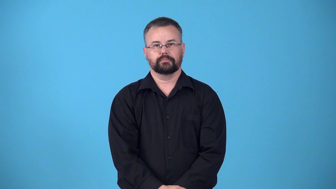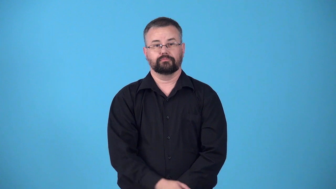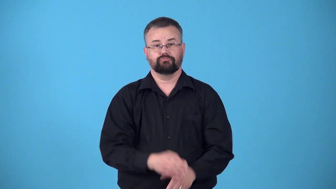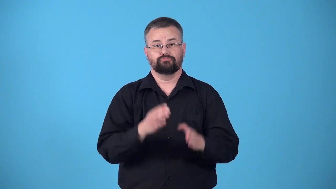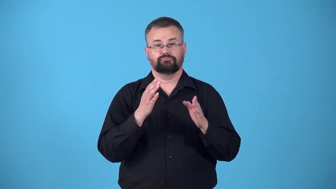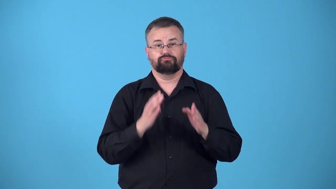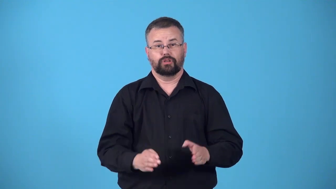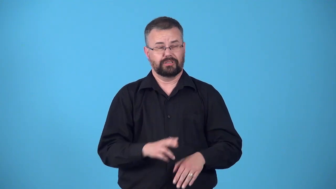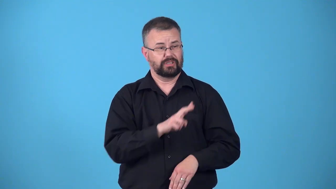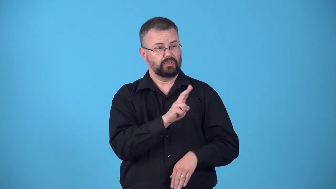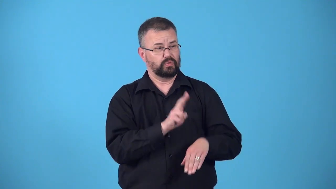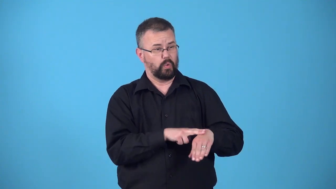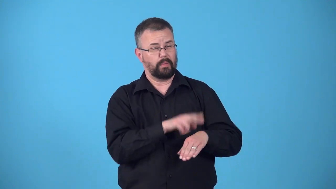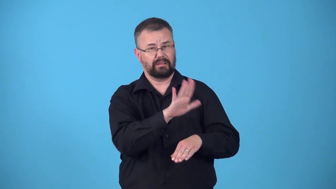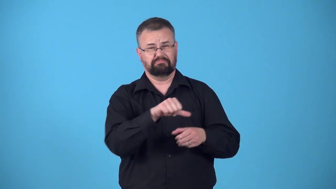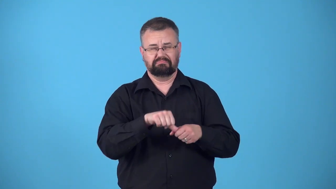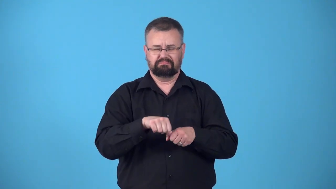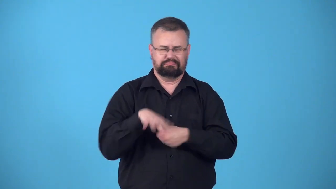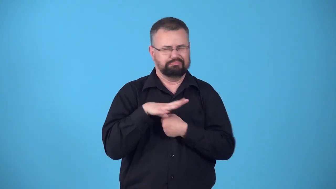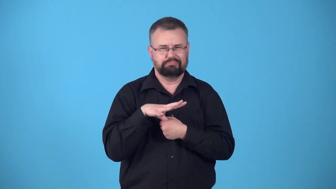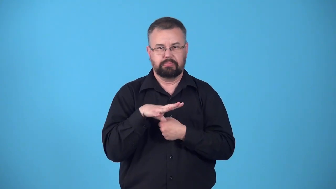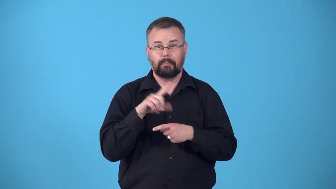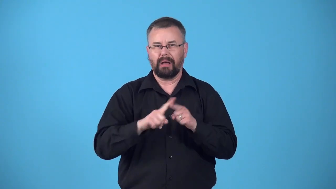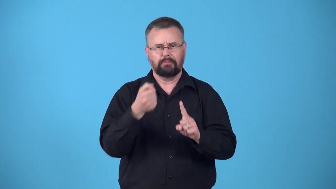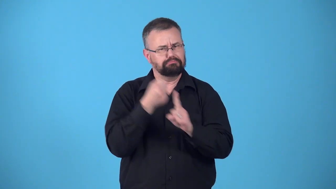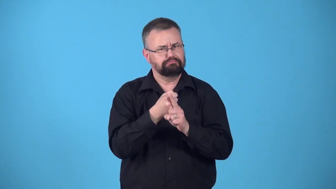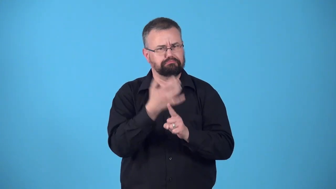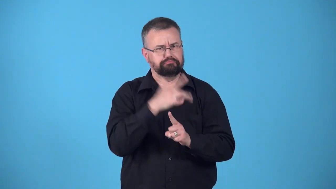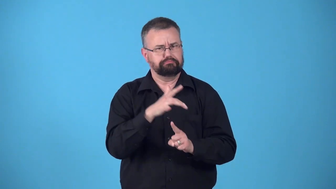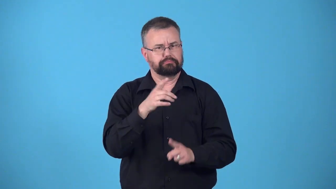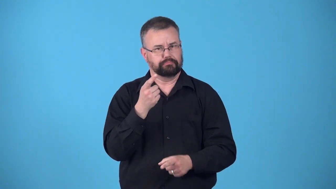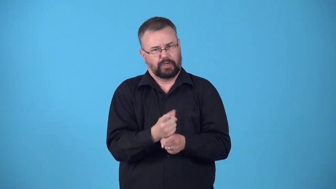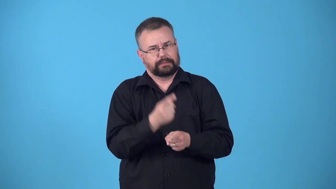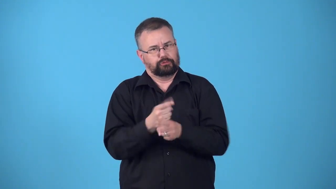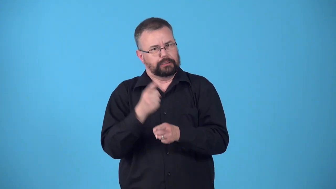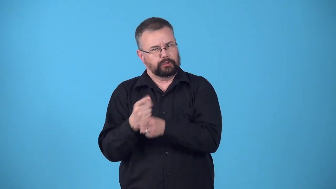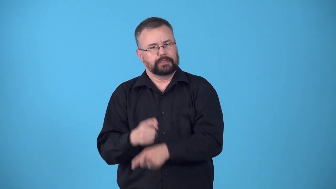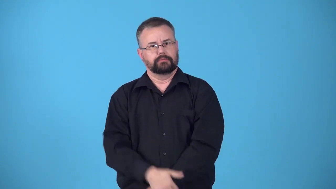even a blind squirrel finds a nut once in a while